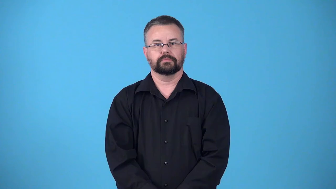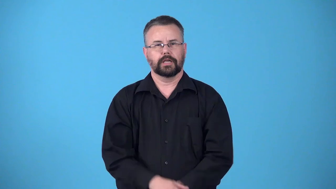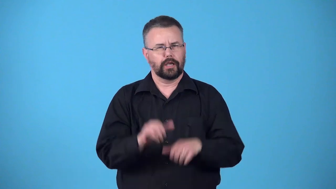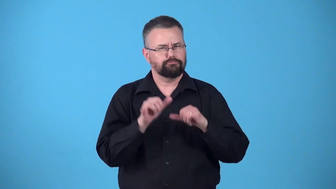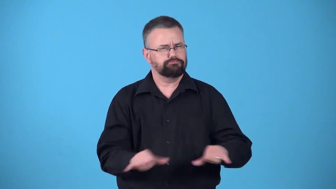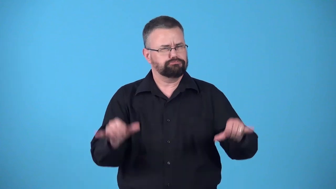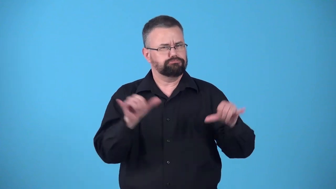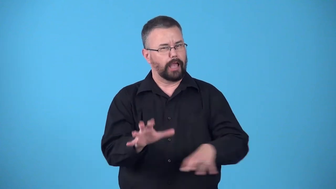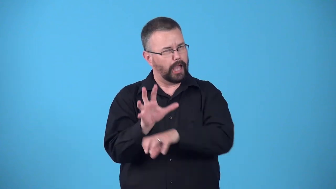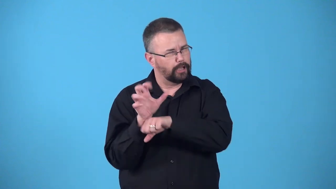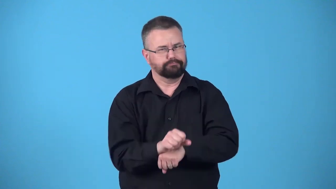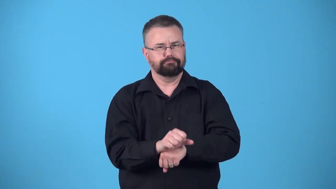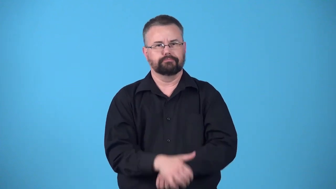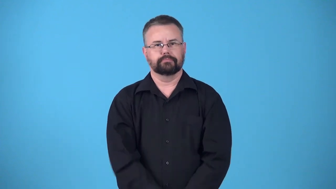business as usual